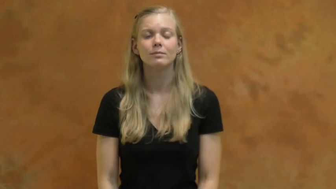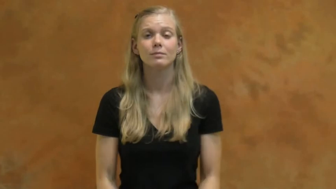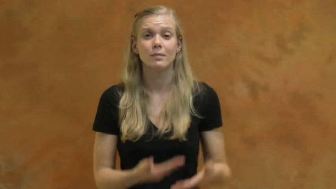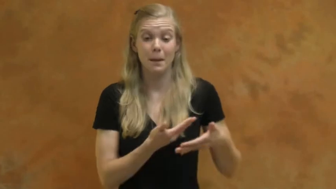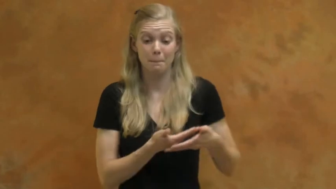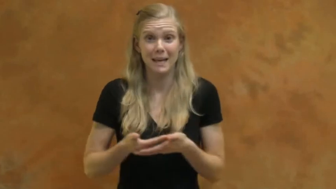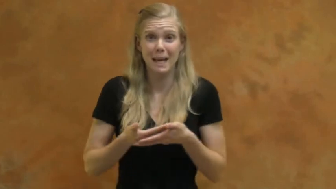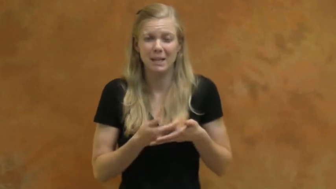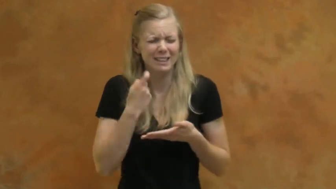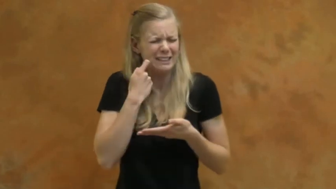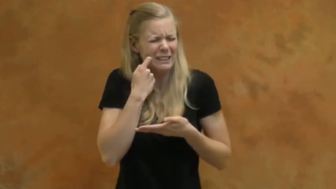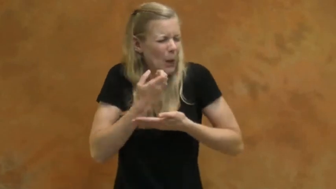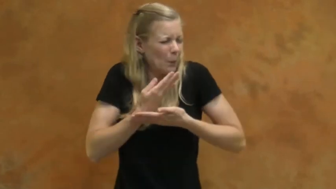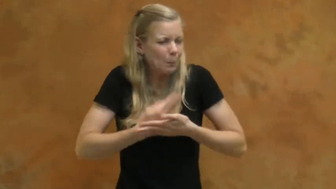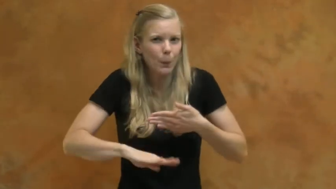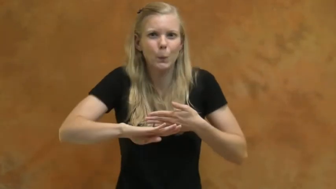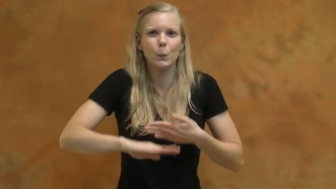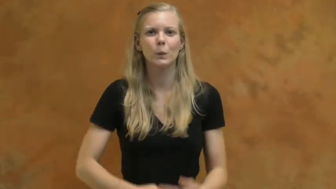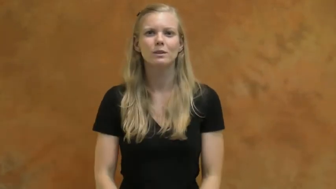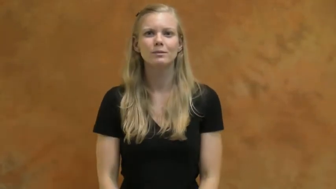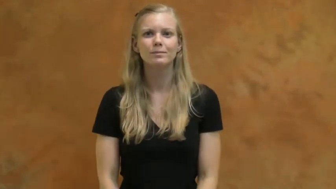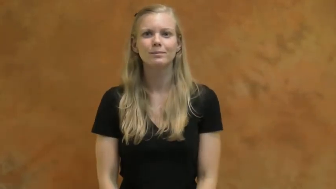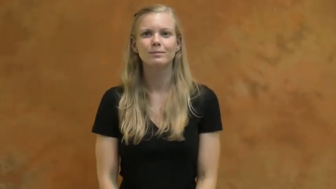new born